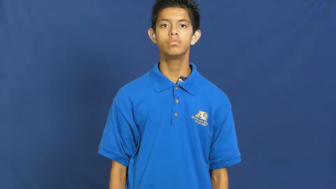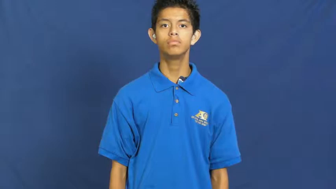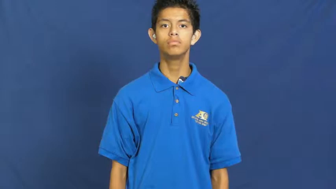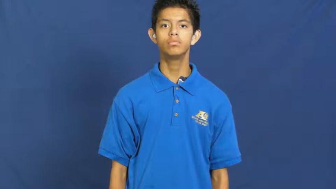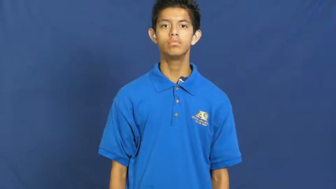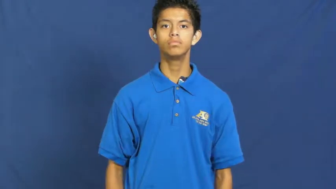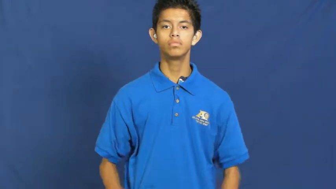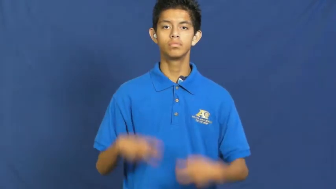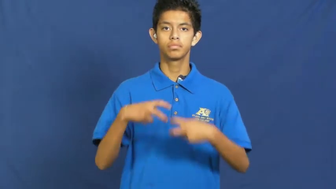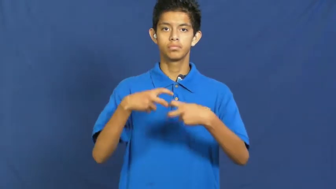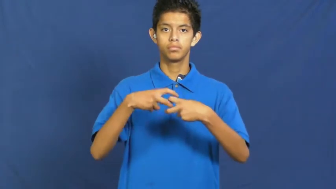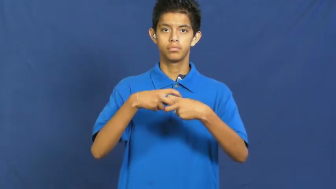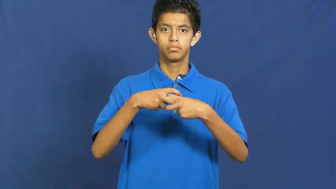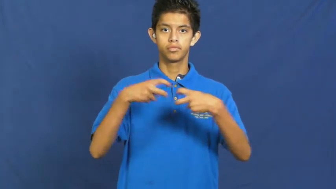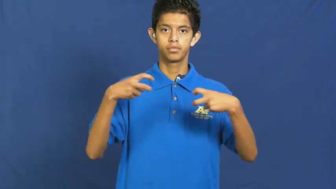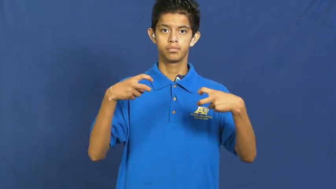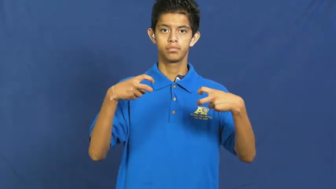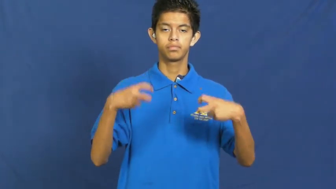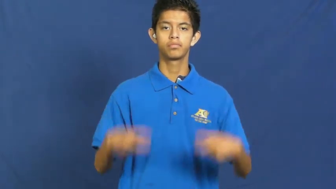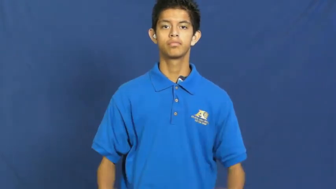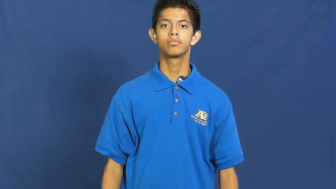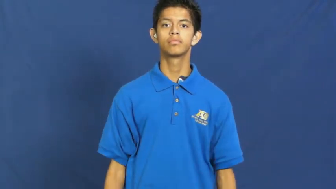unbuckle